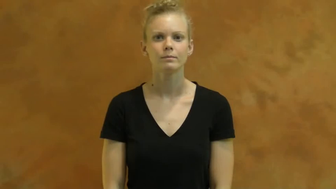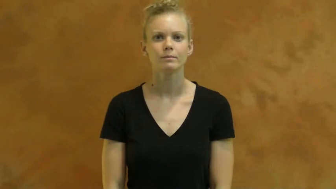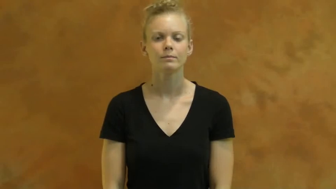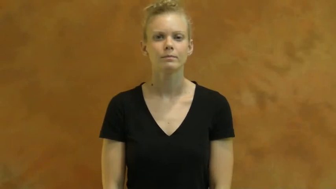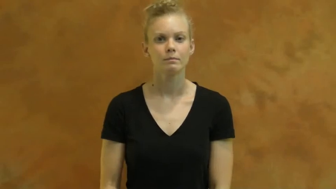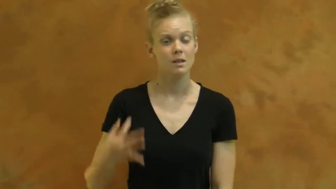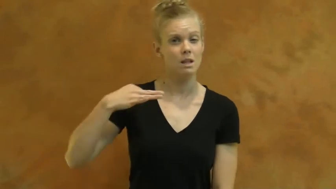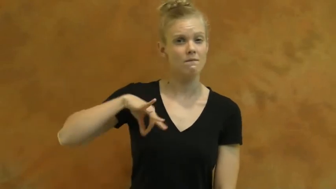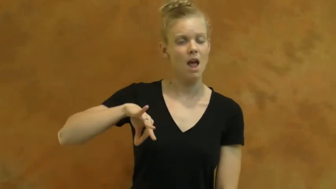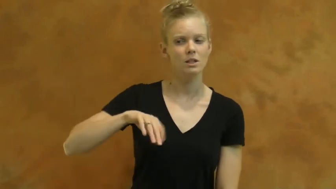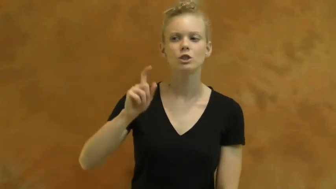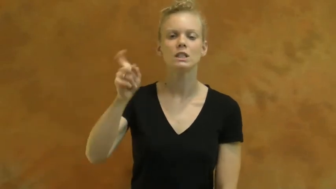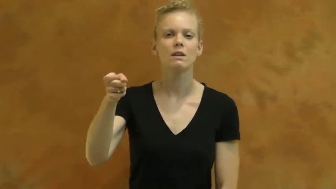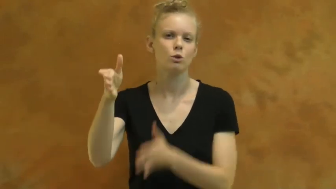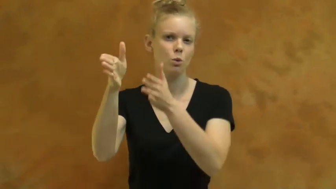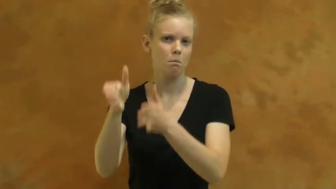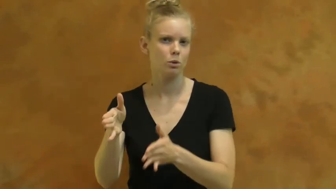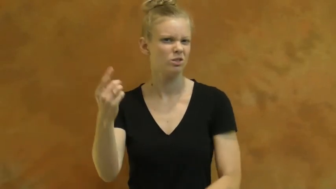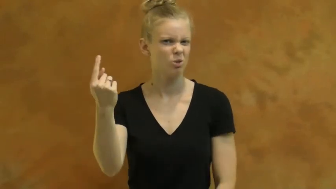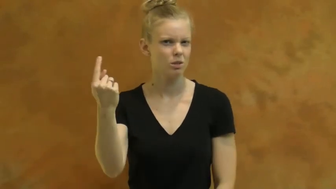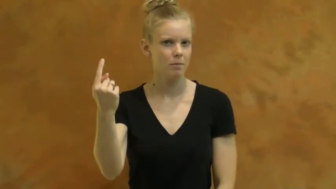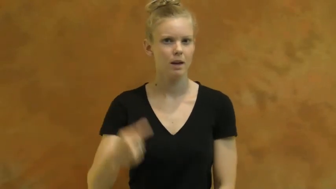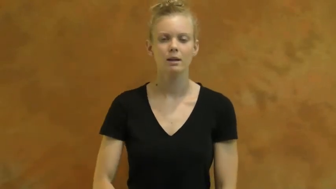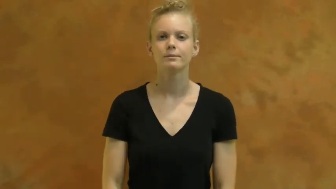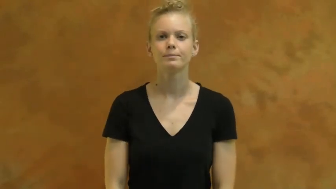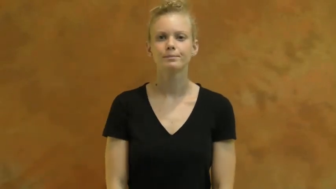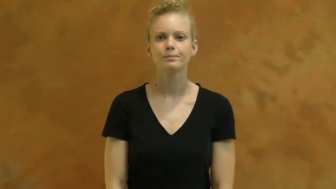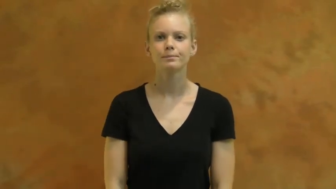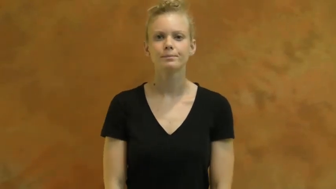privilege